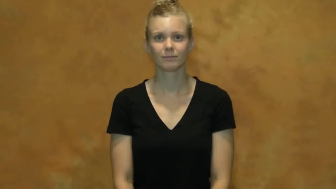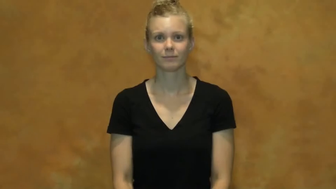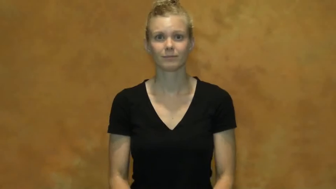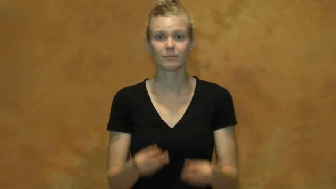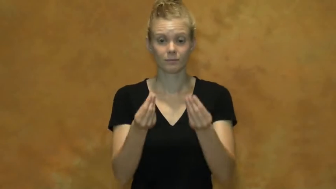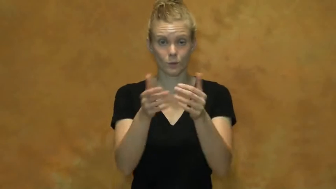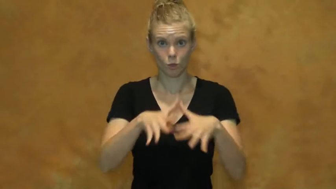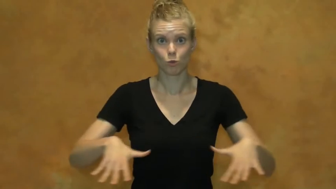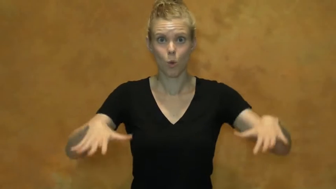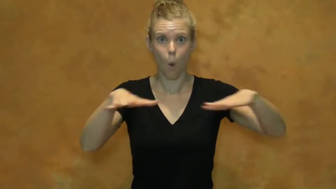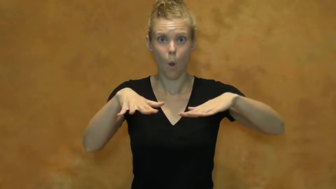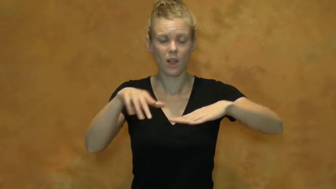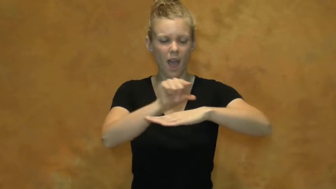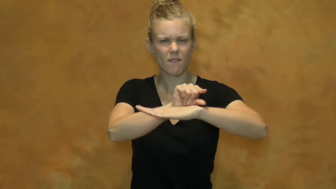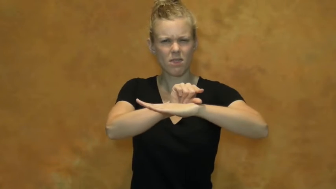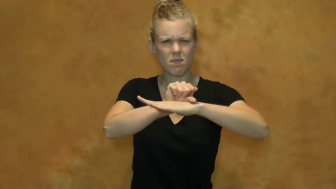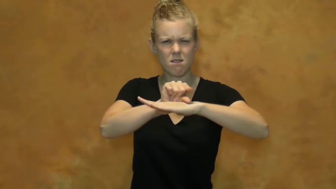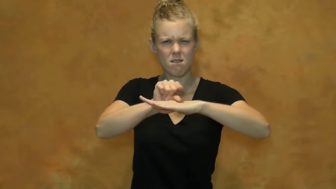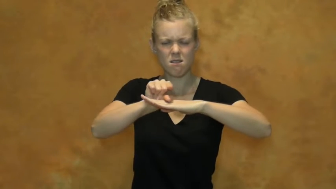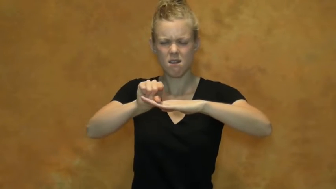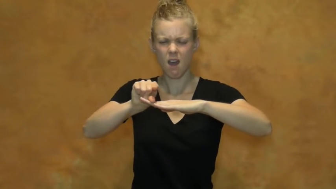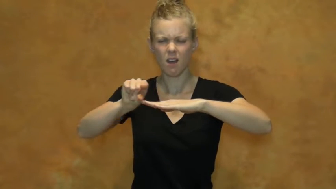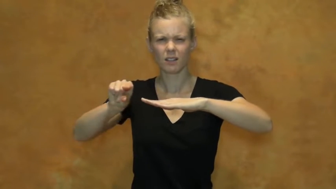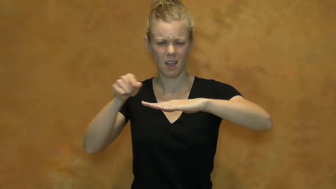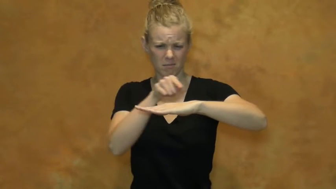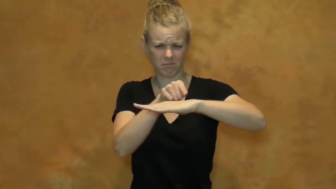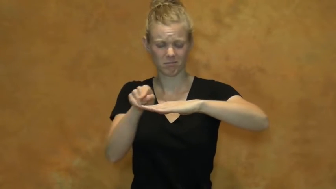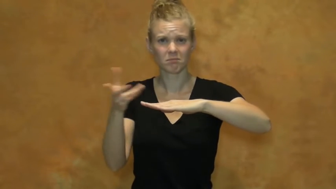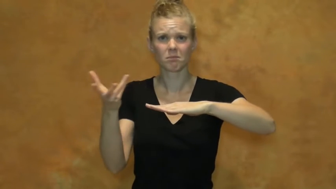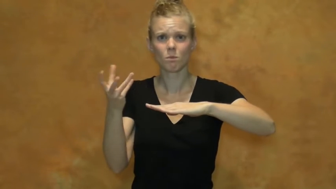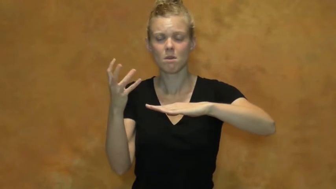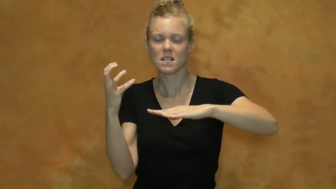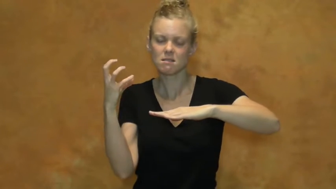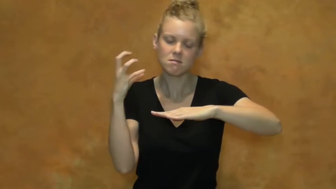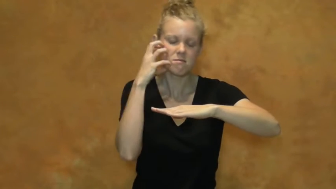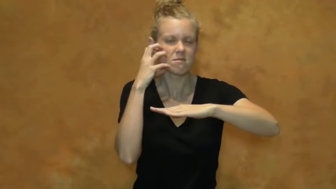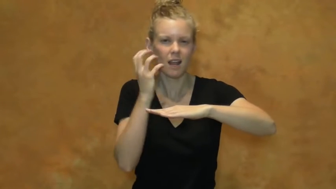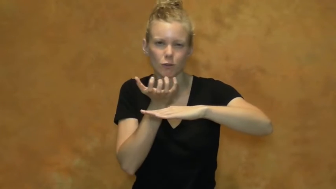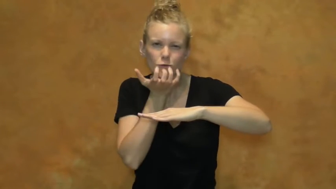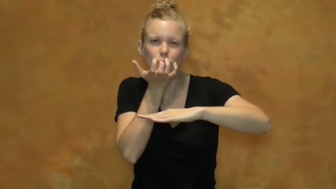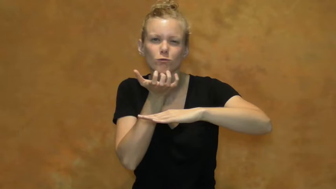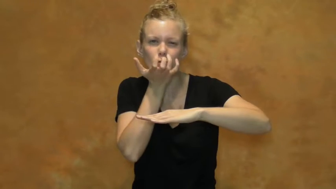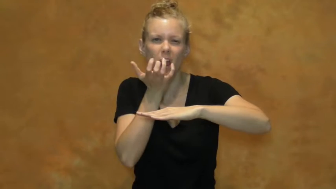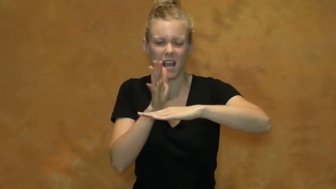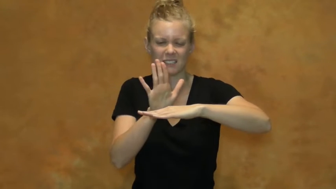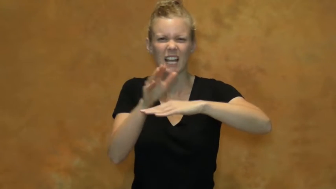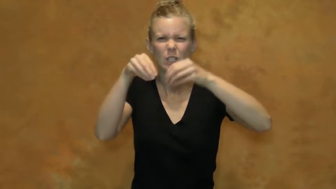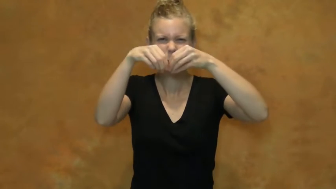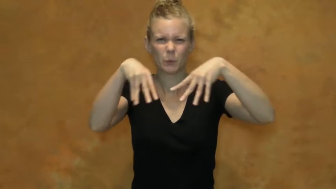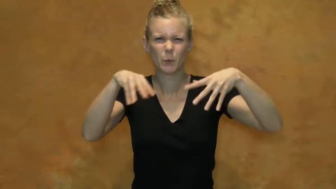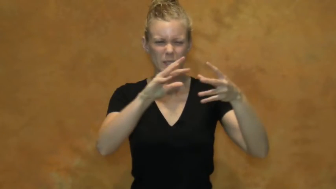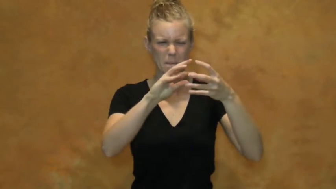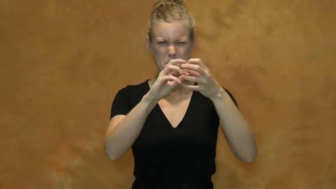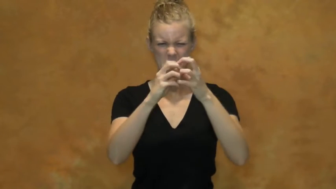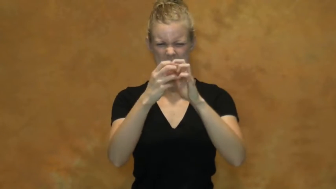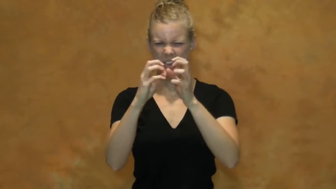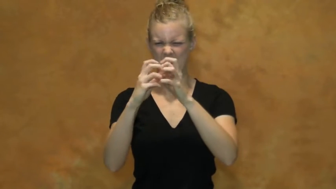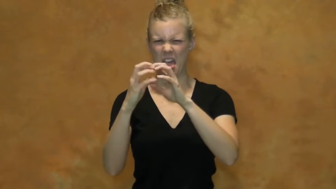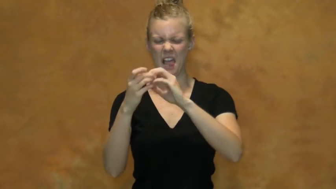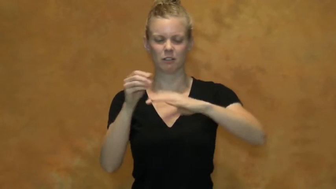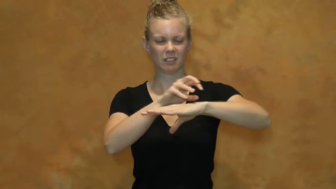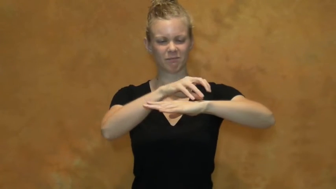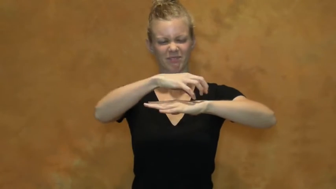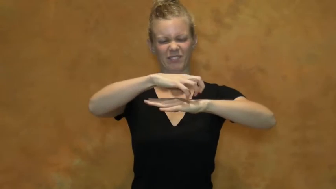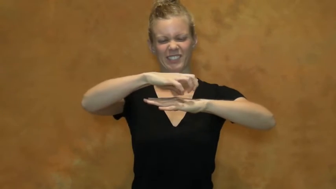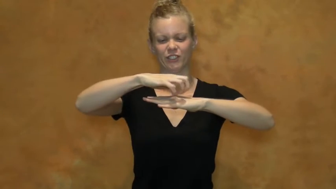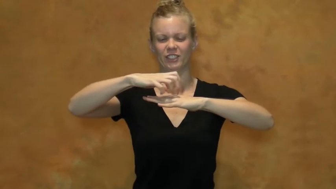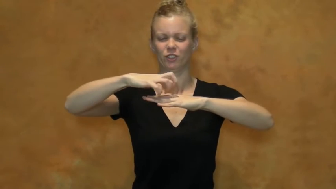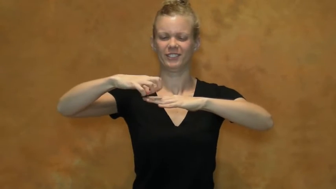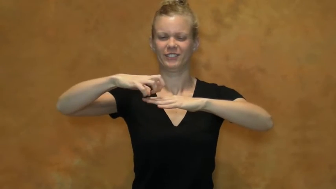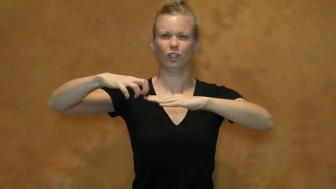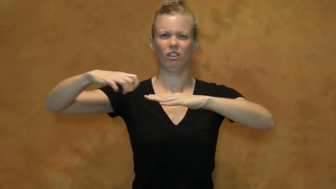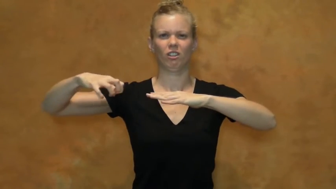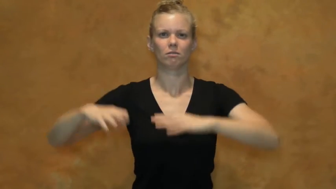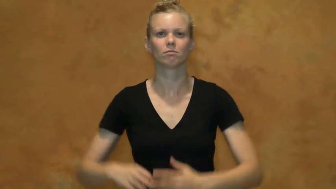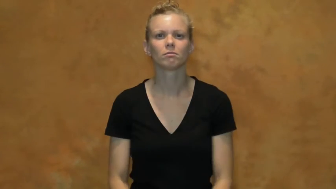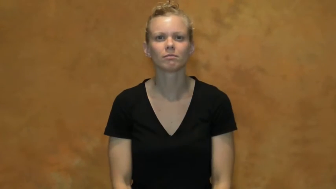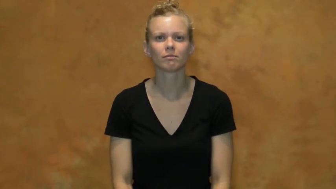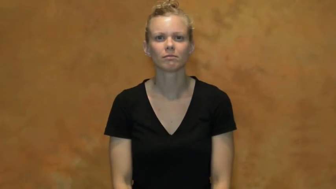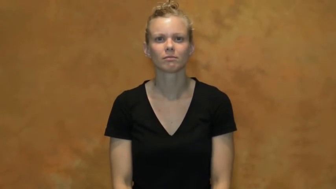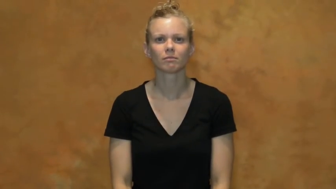turf